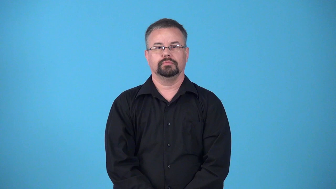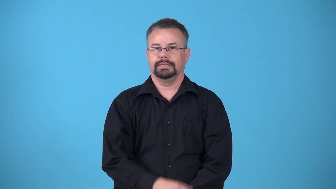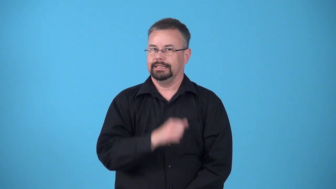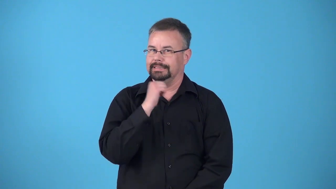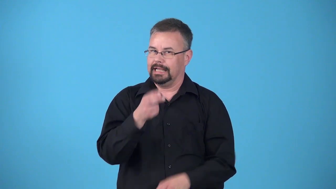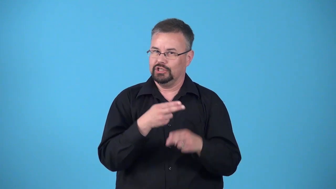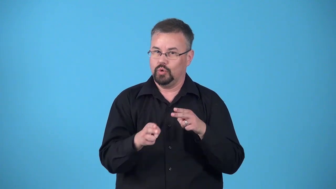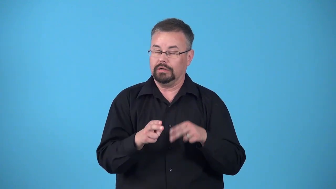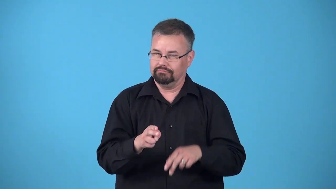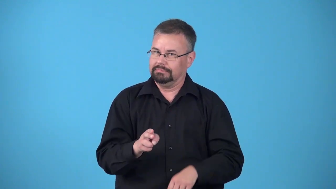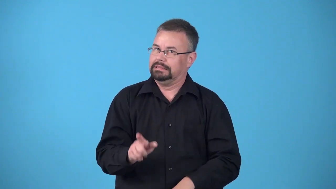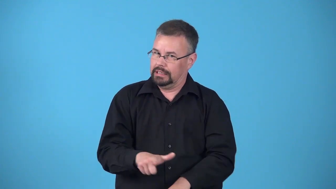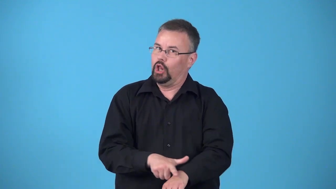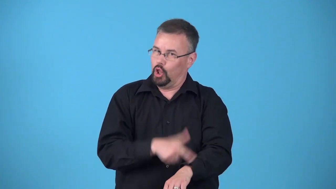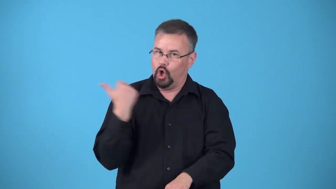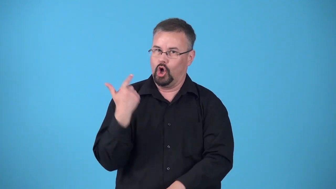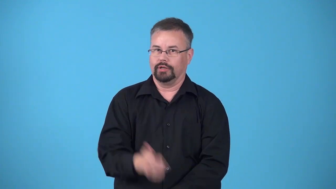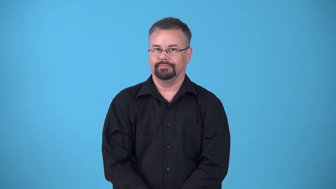it's not a sprint, it's a marathon